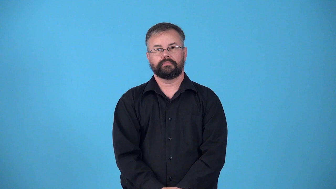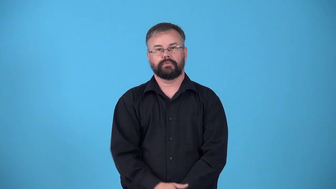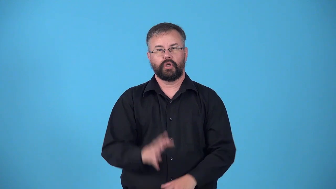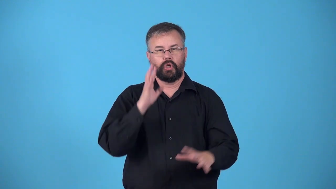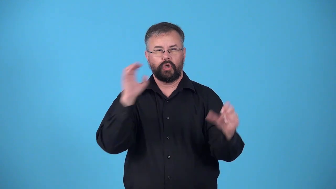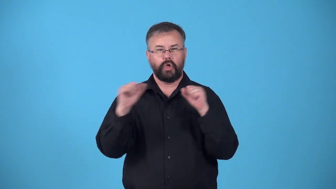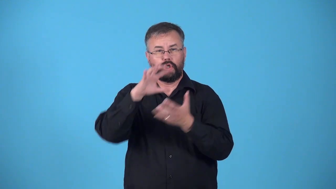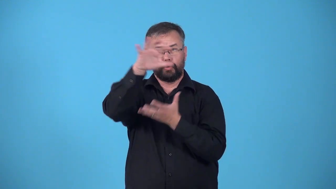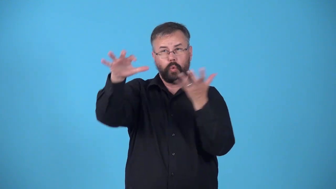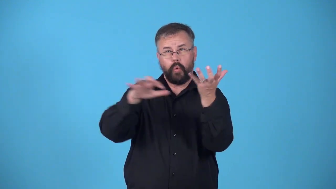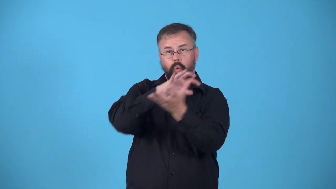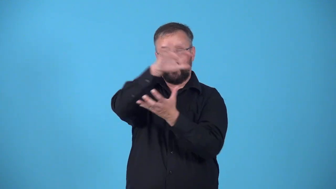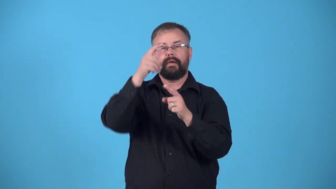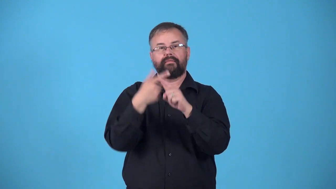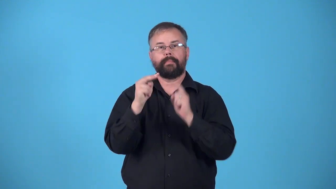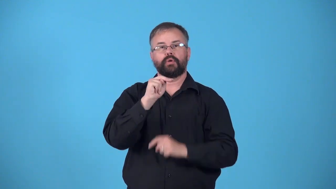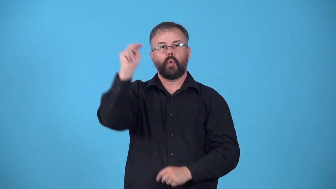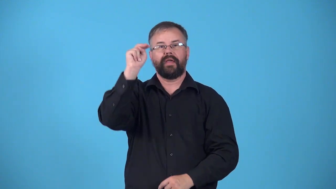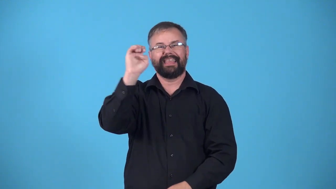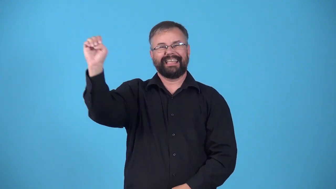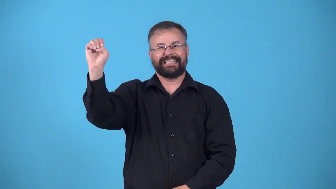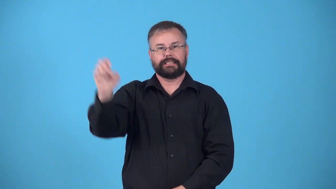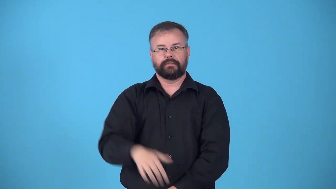noreaster